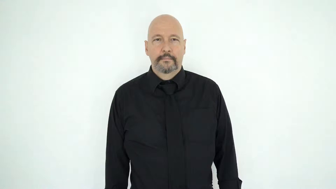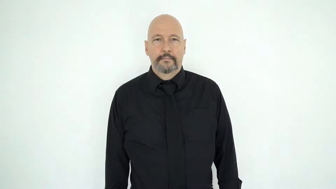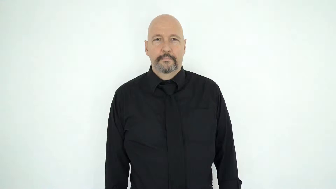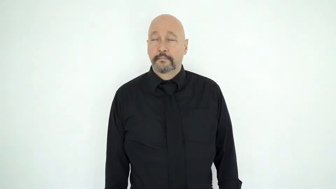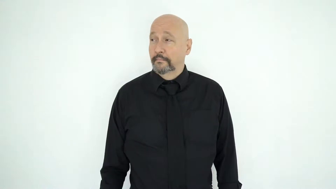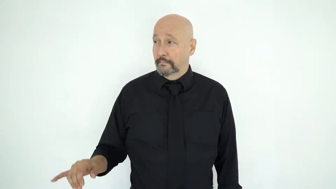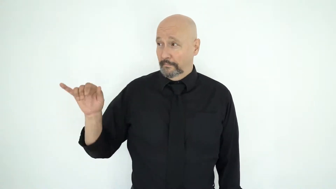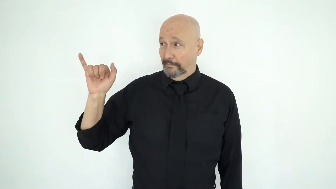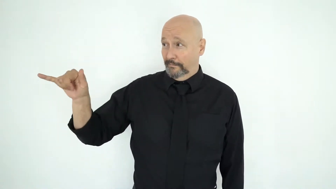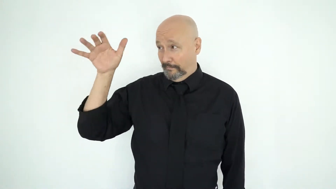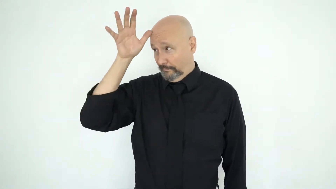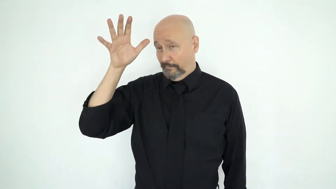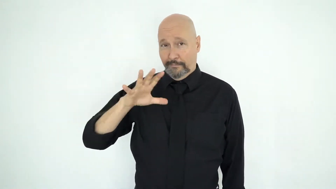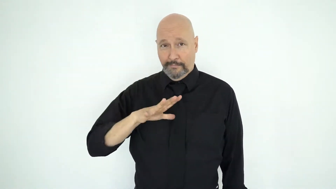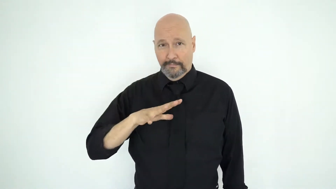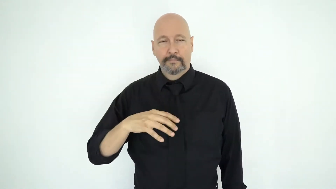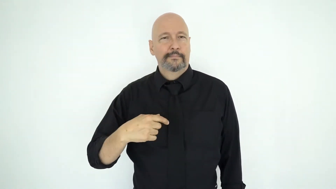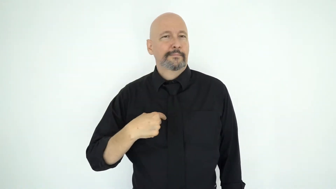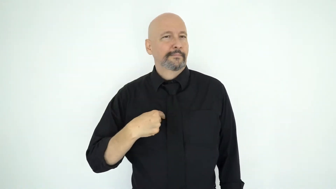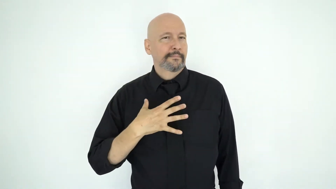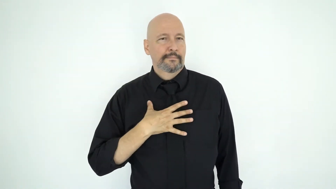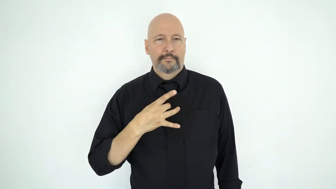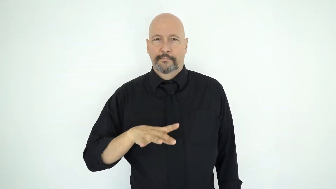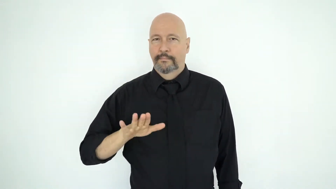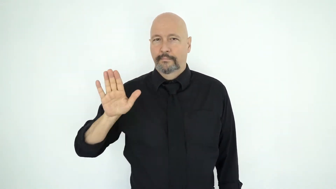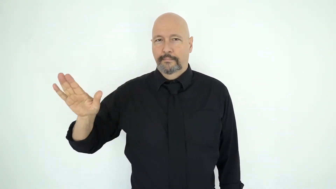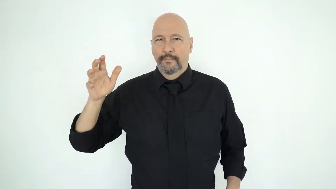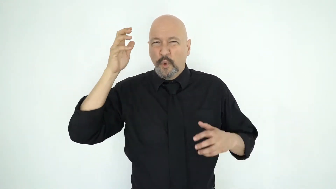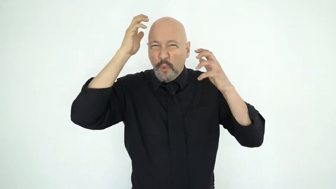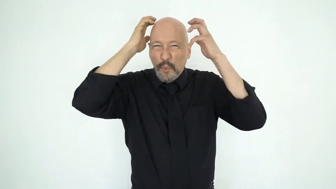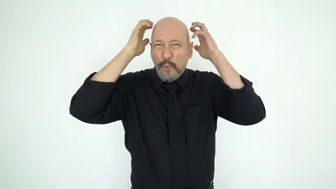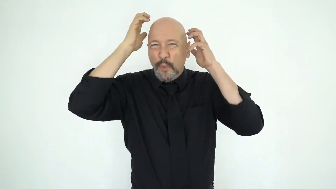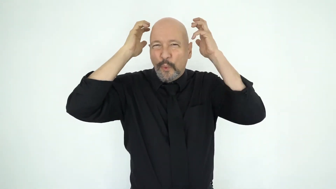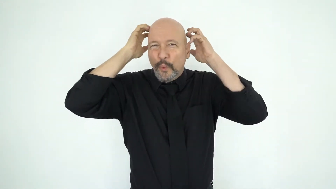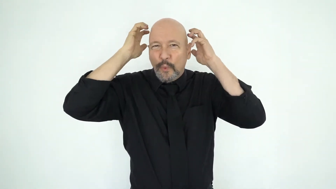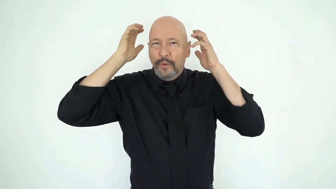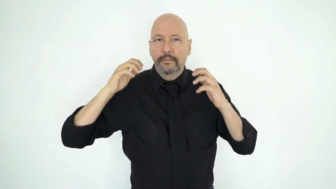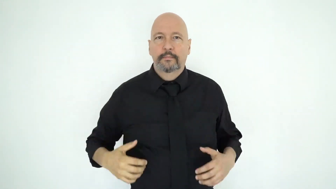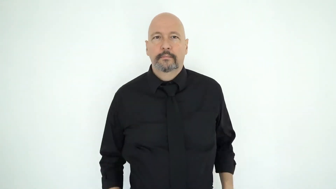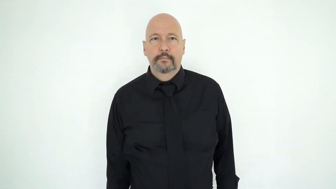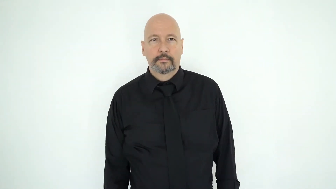THAT MAN-[fellow/guy/dude/male]? ... (read description)